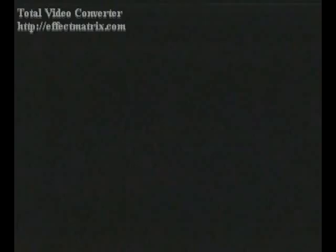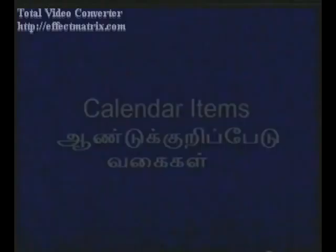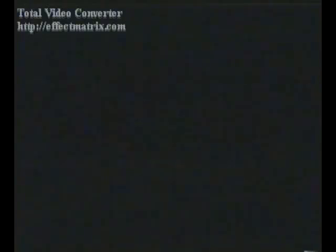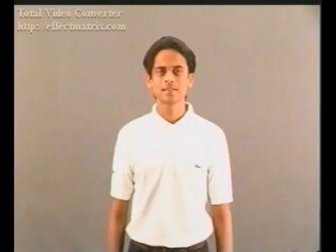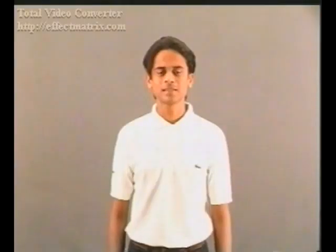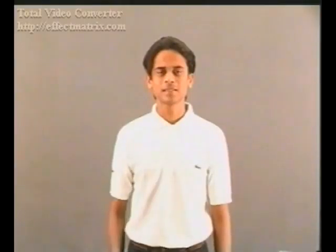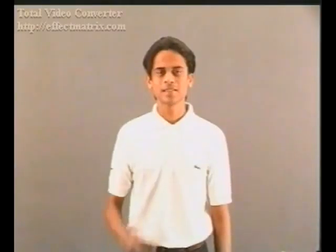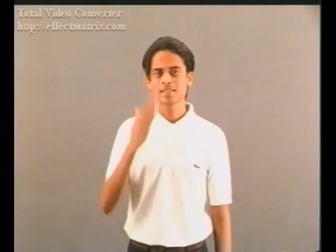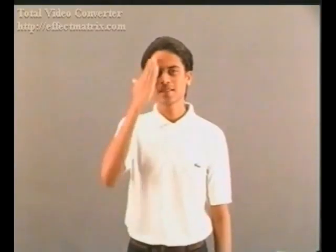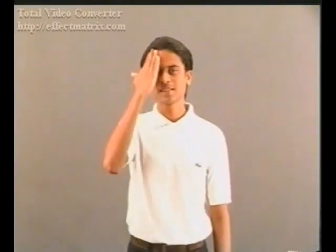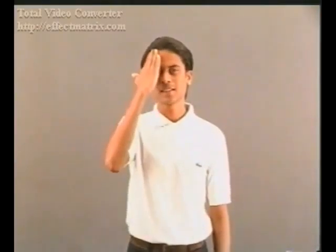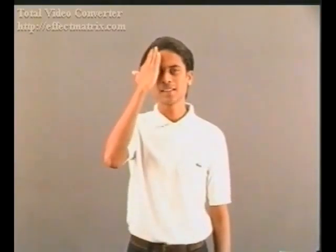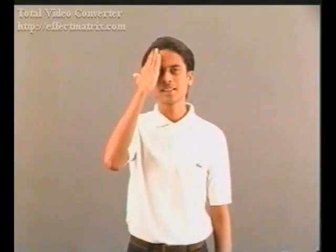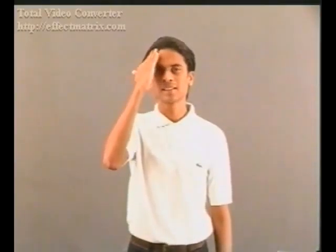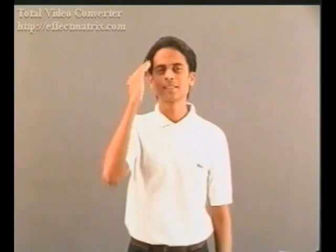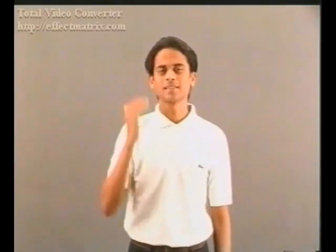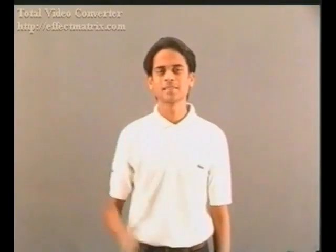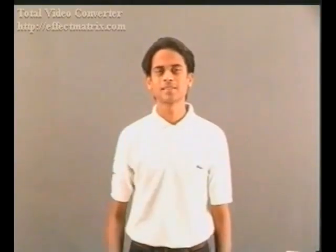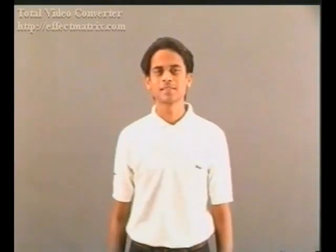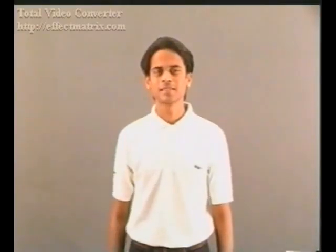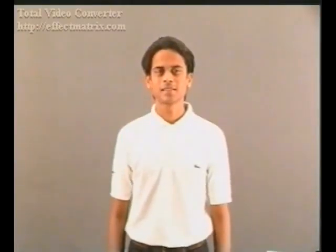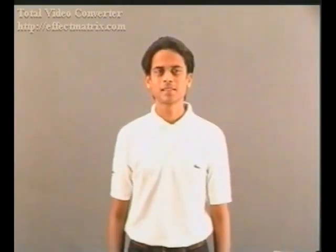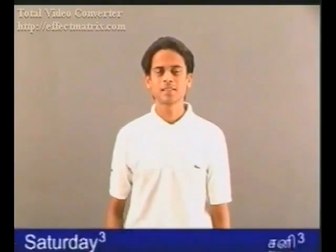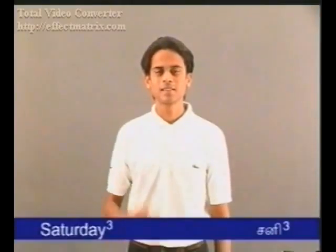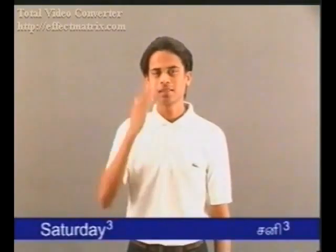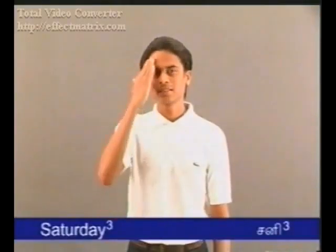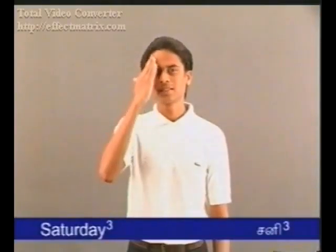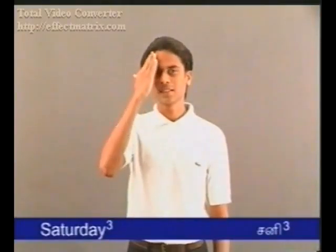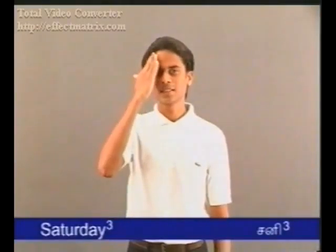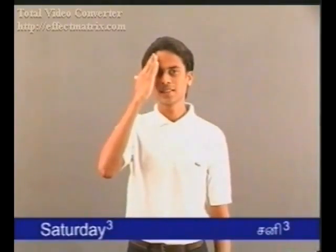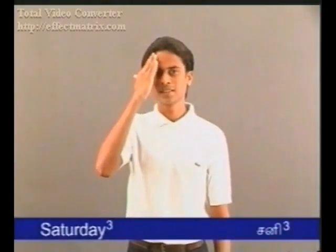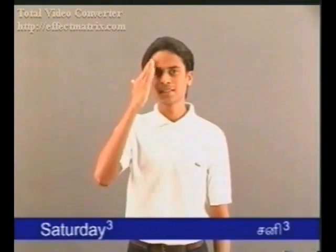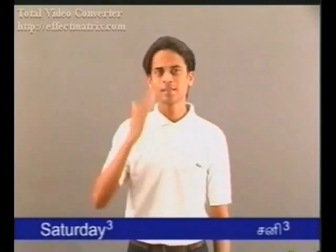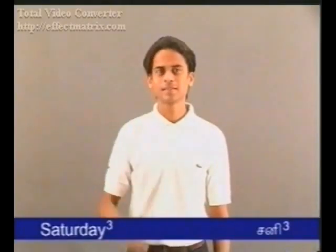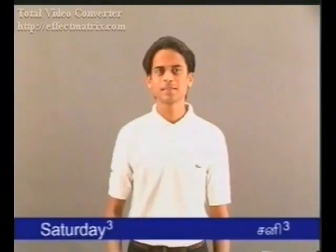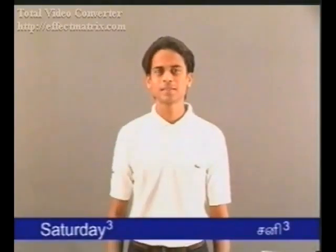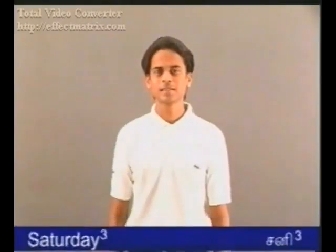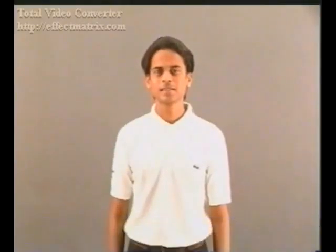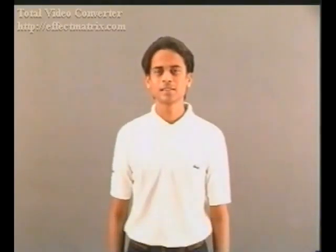saturday